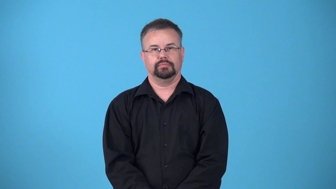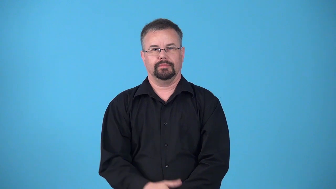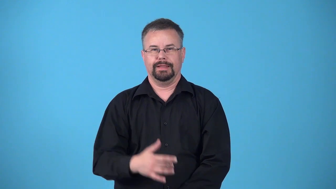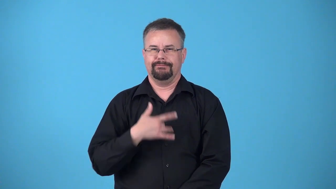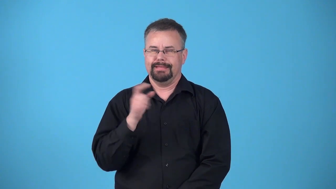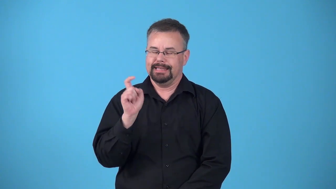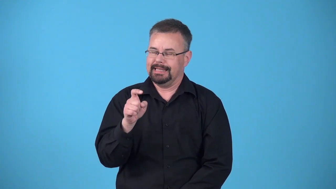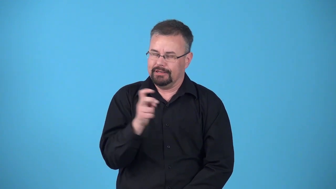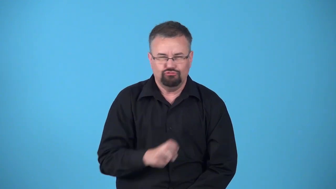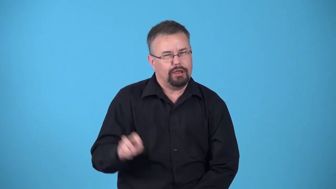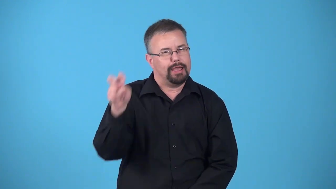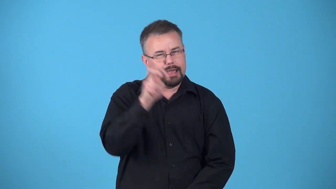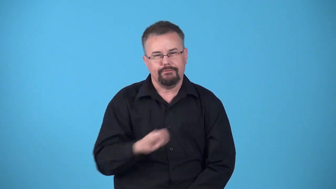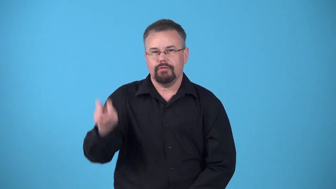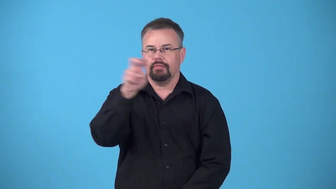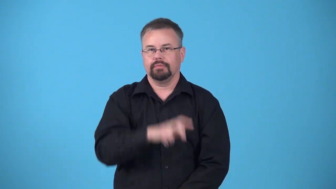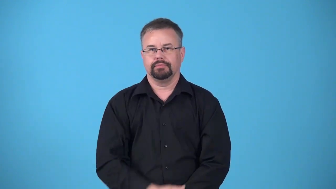itchy feet